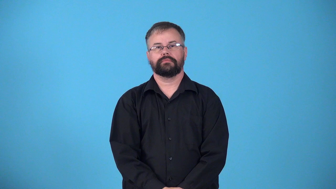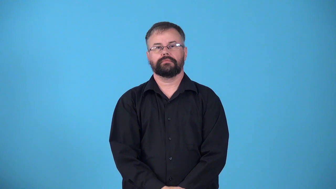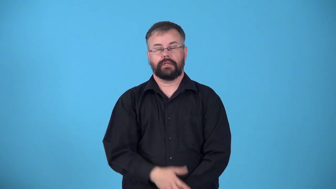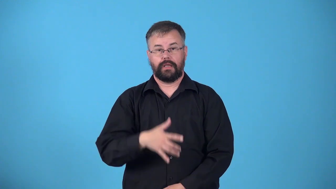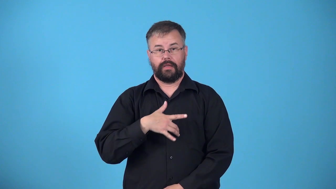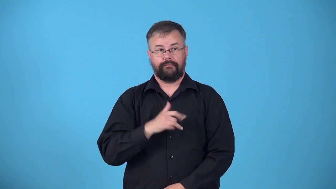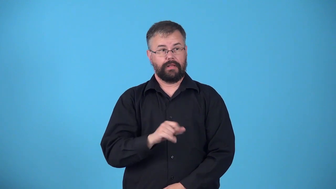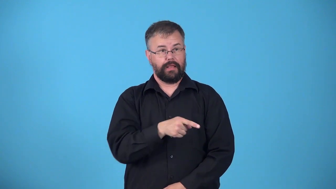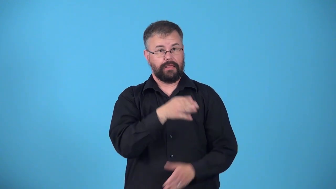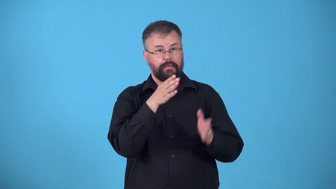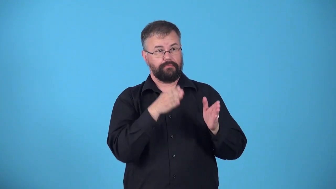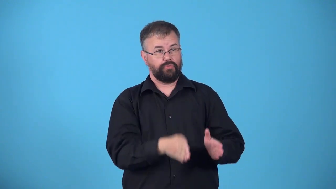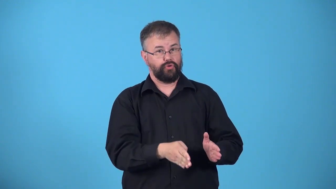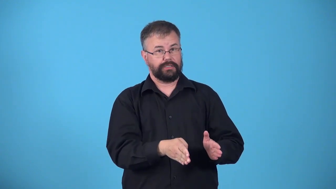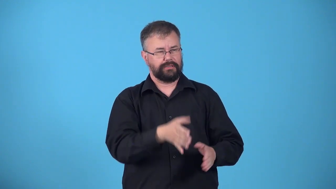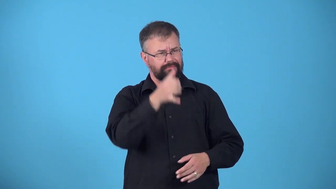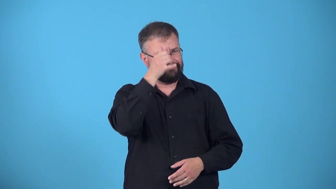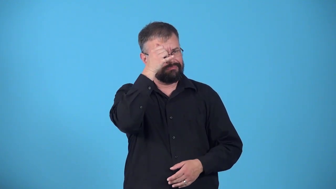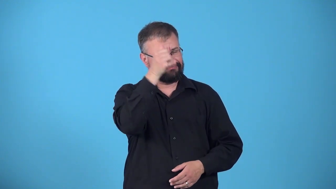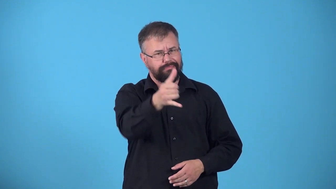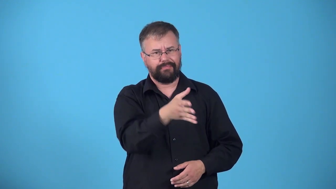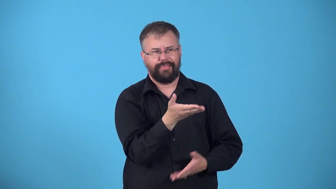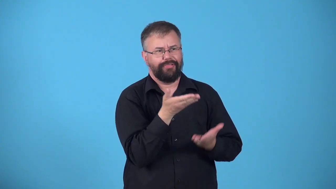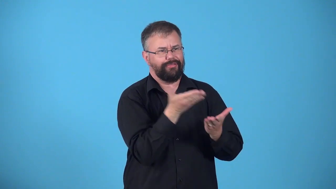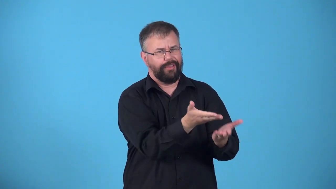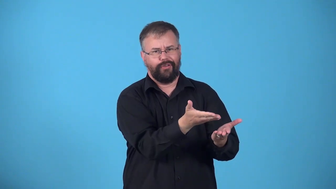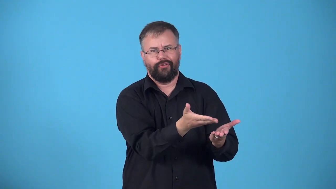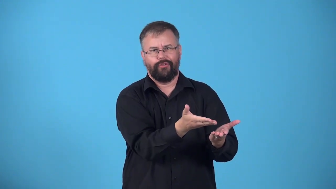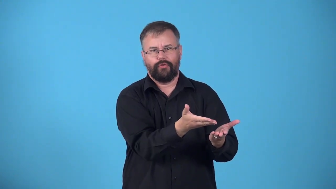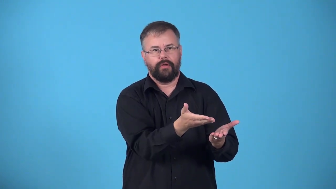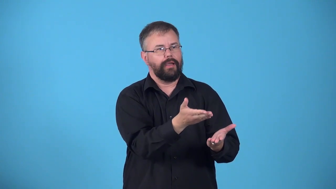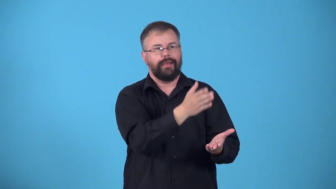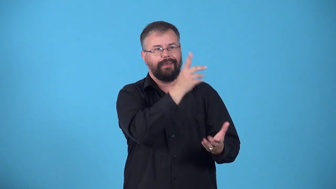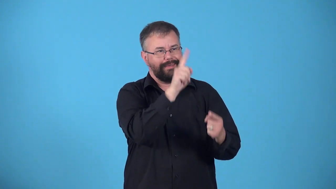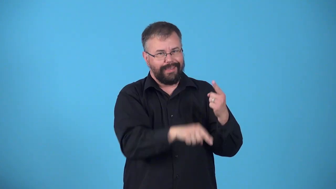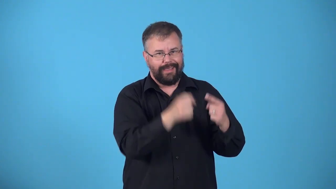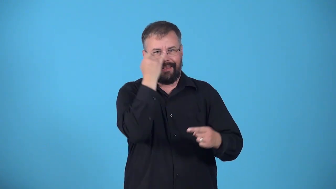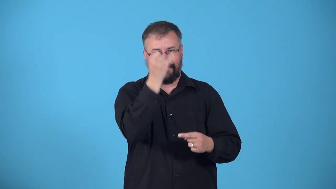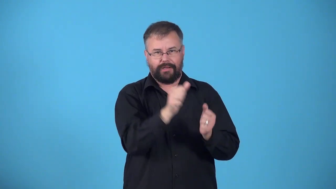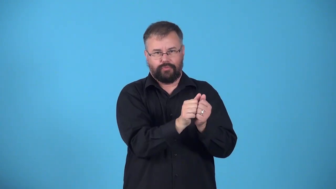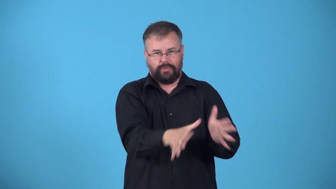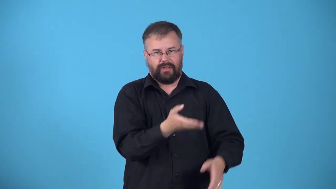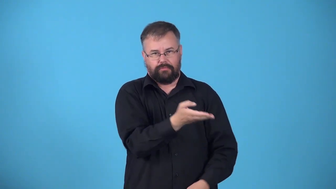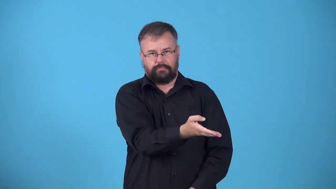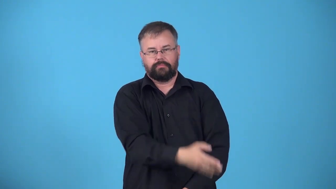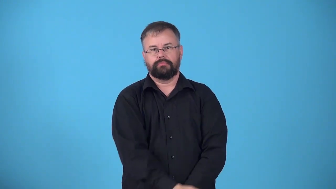institution